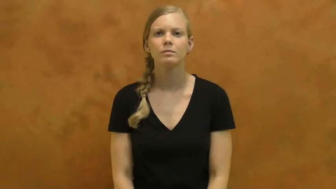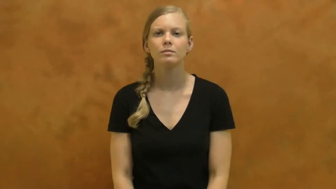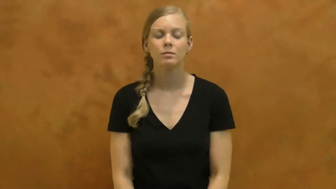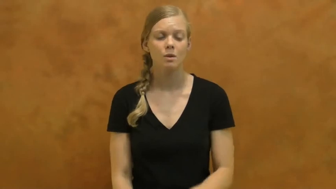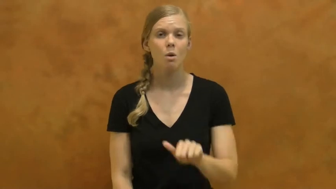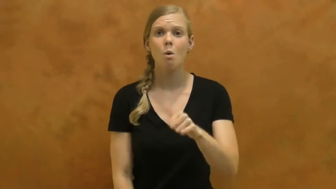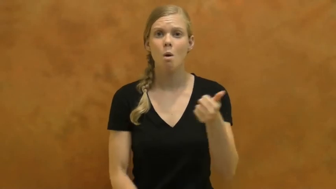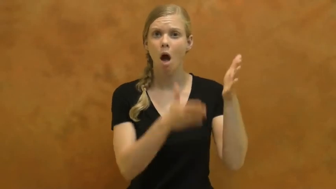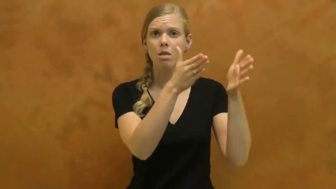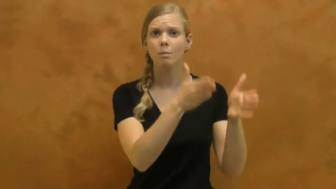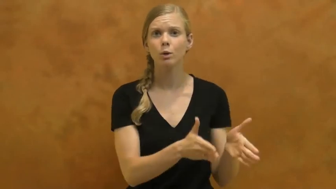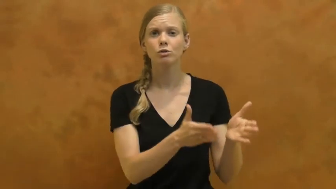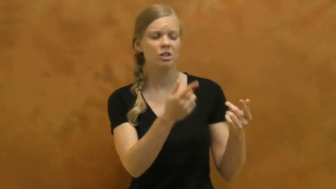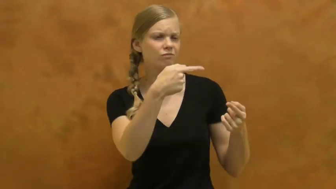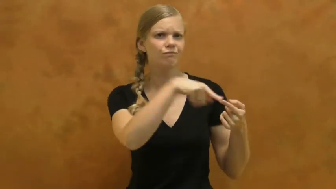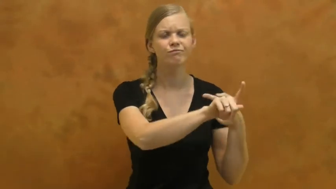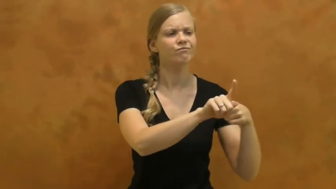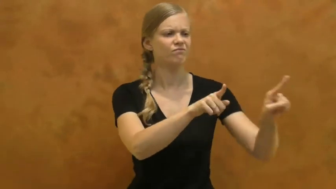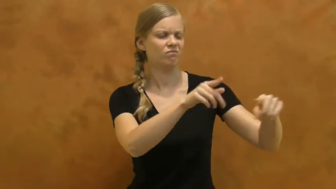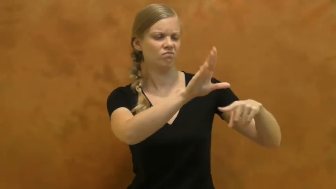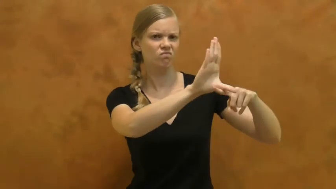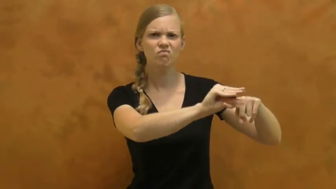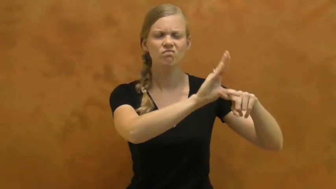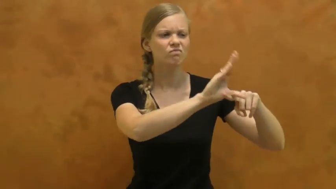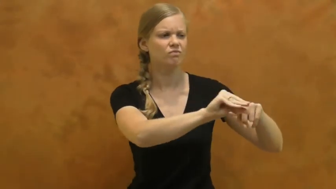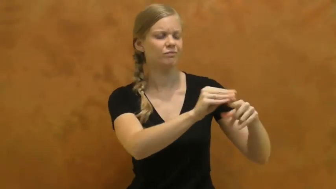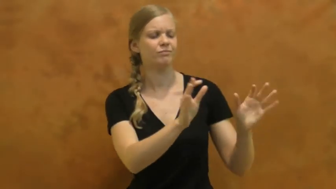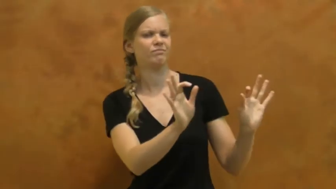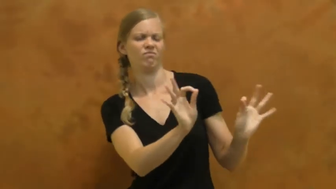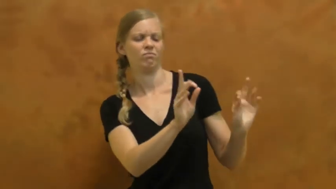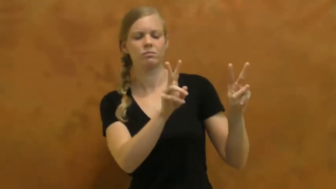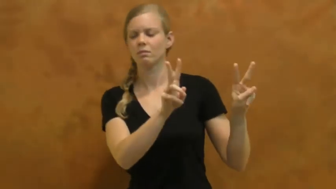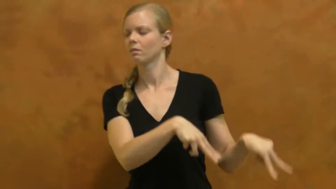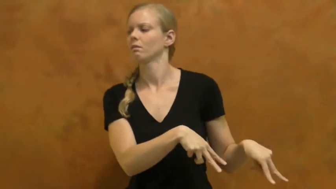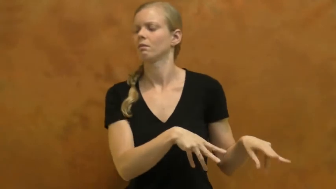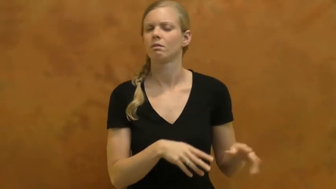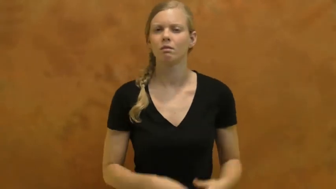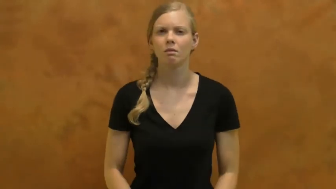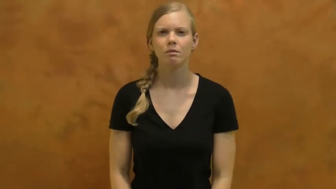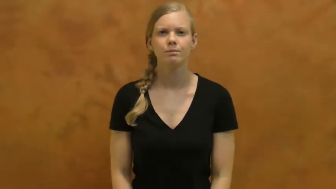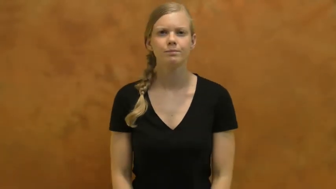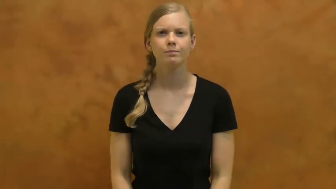emotional abuse